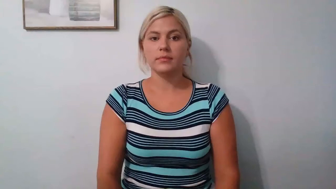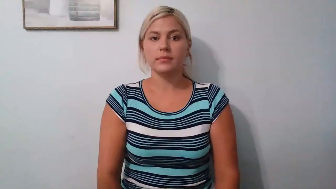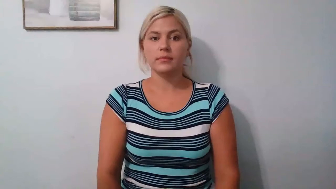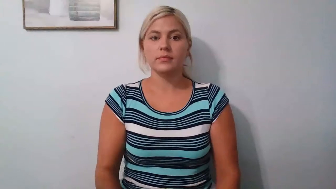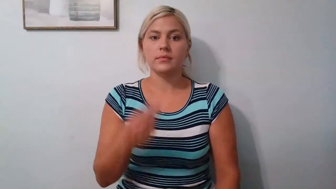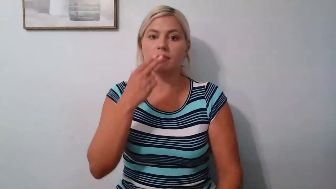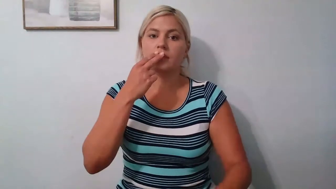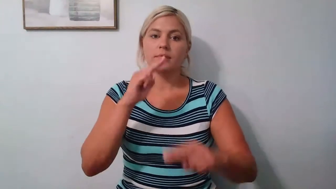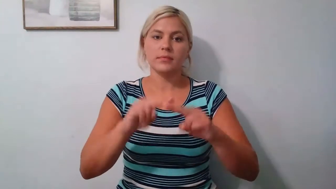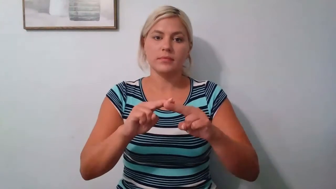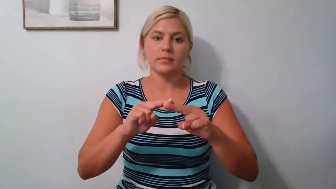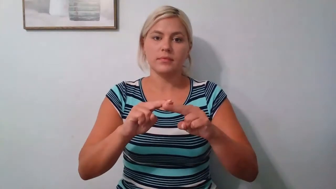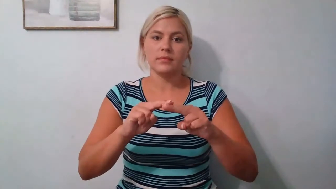STAMP